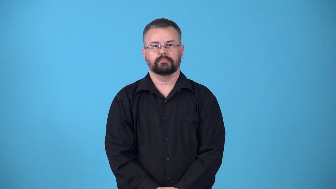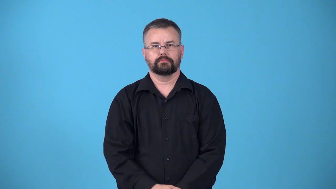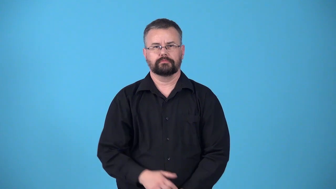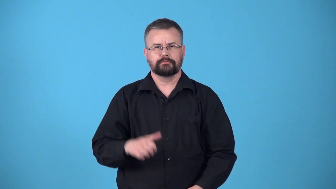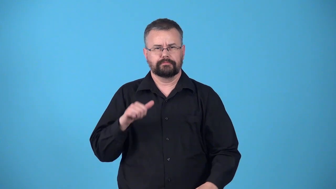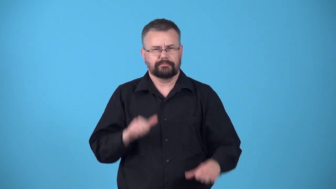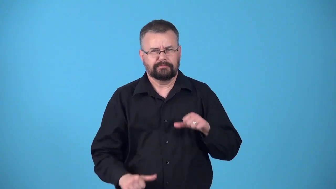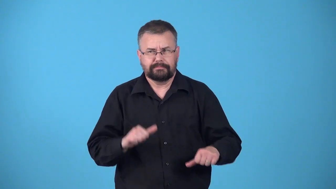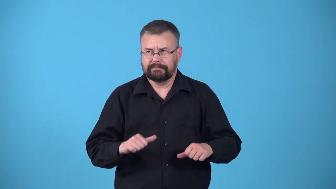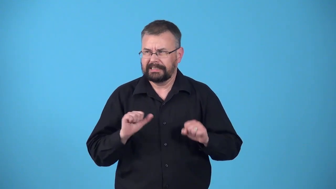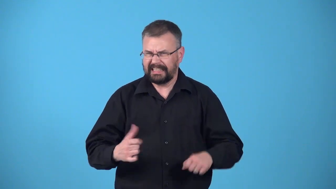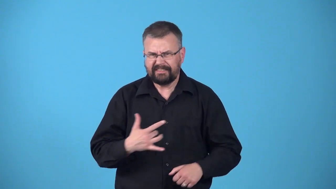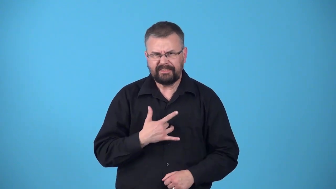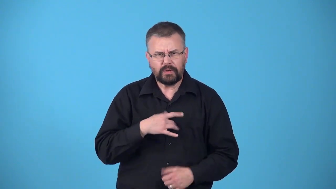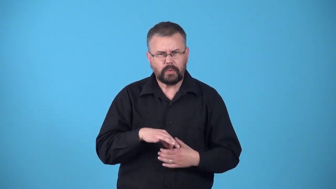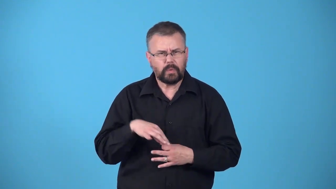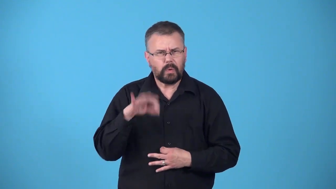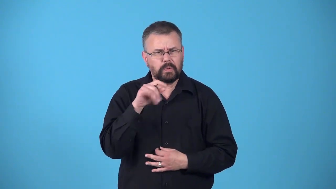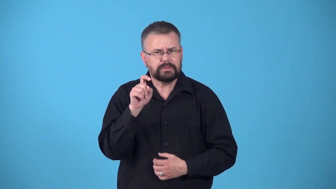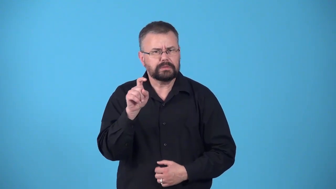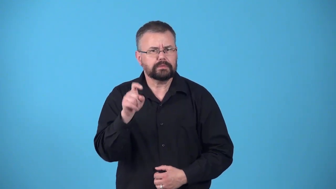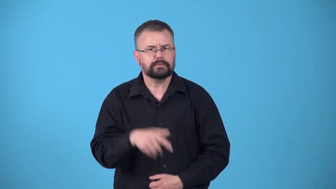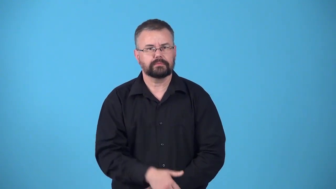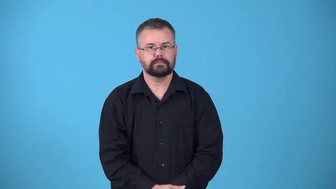ghostly presence